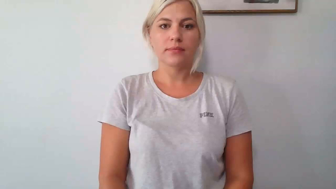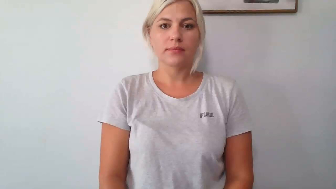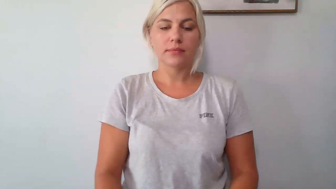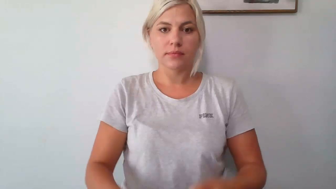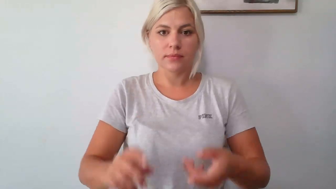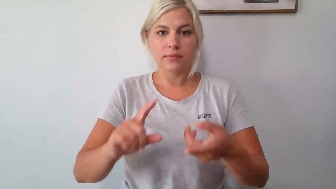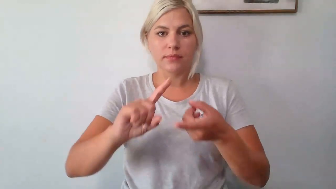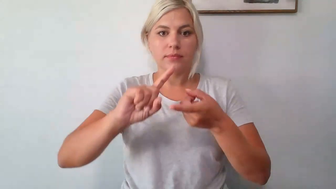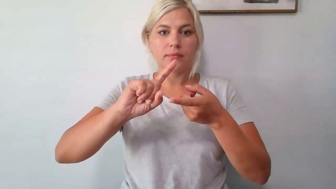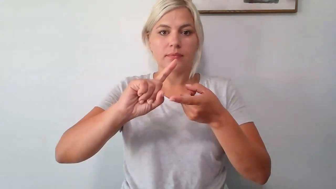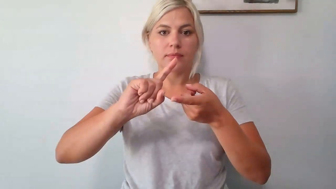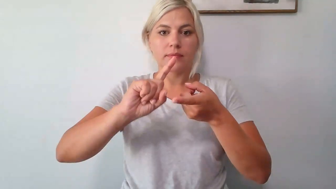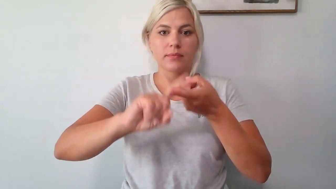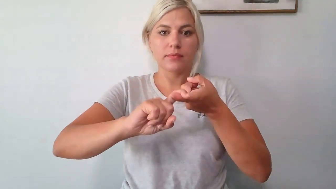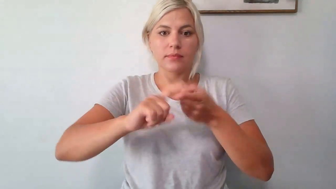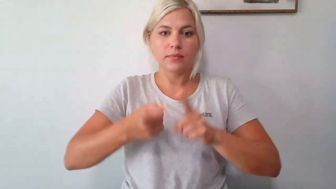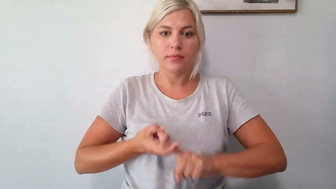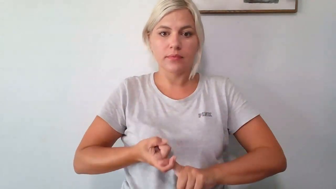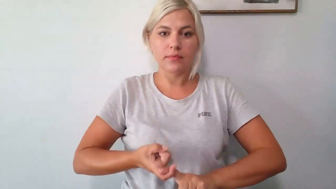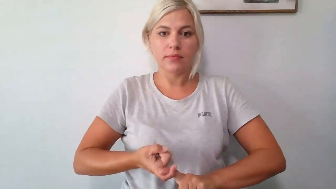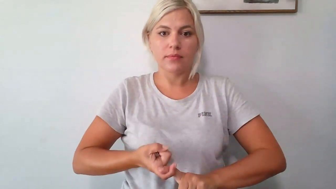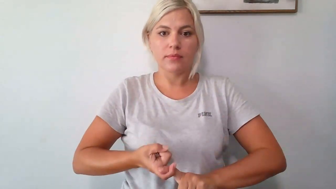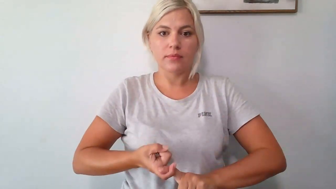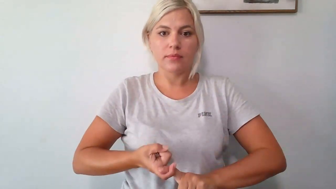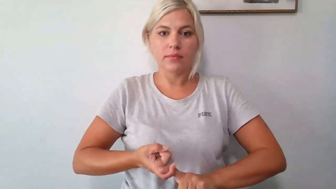GOOD FRIEND